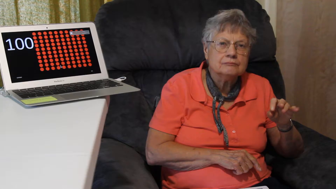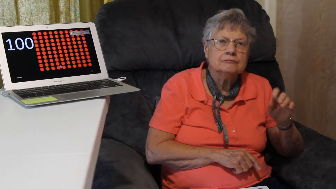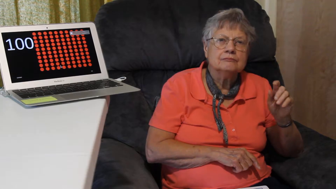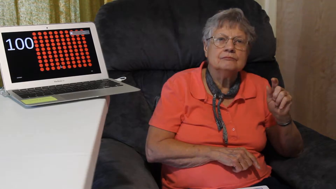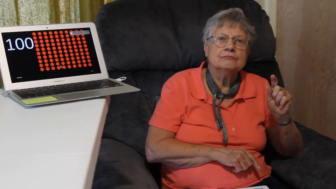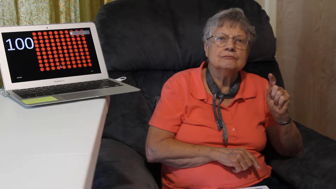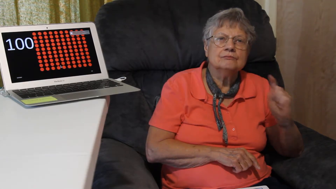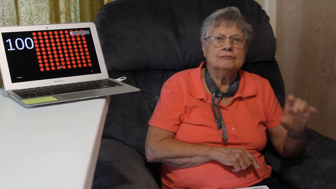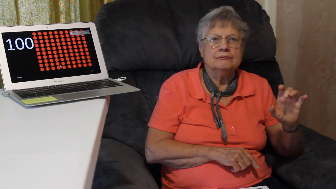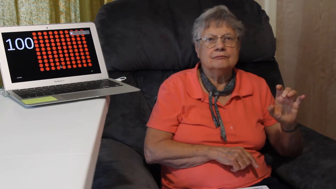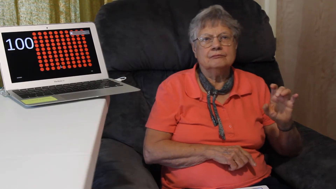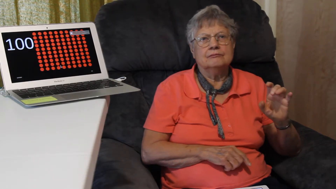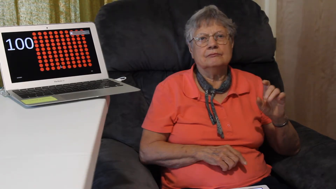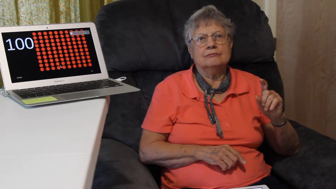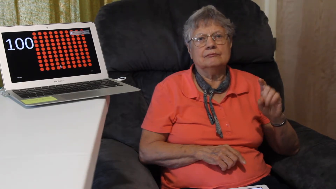number100